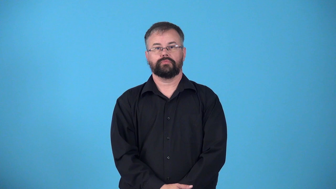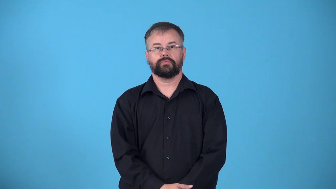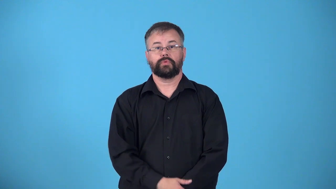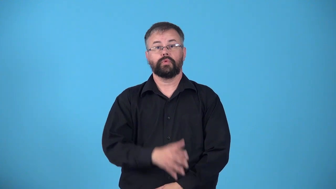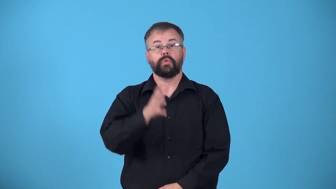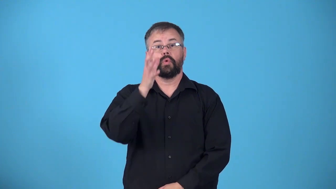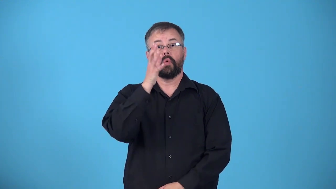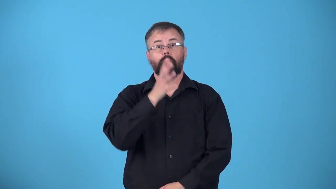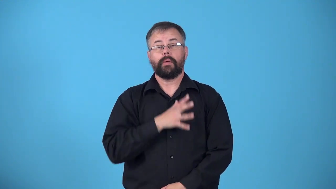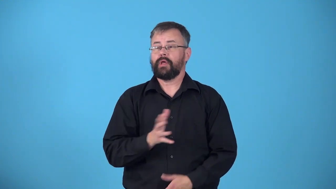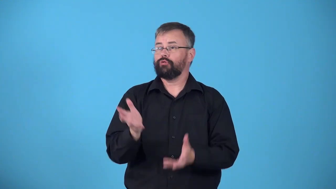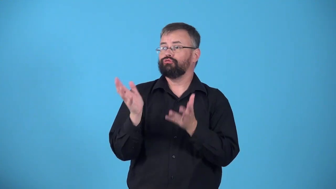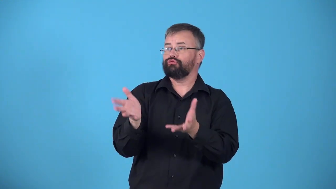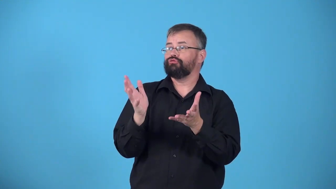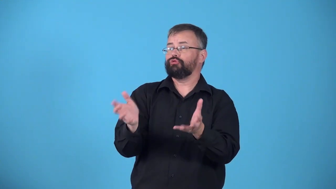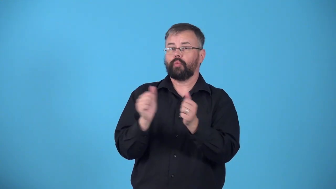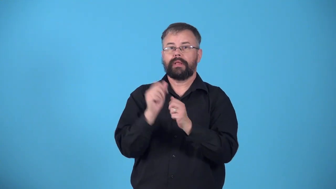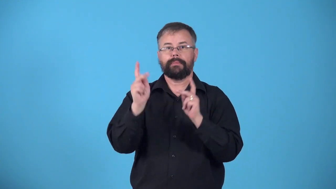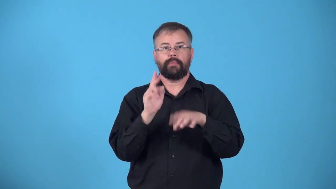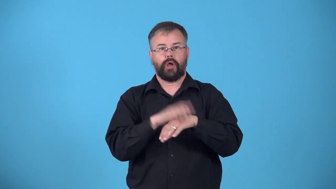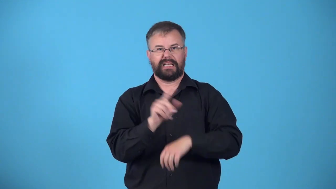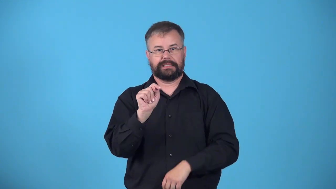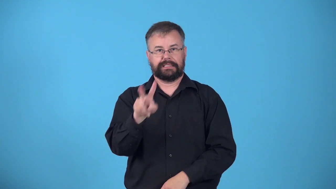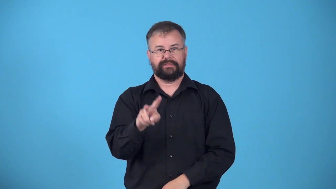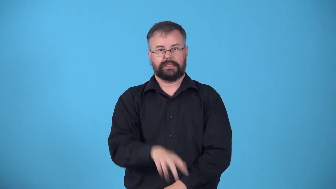hostess